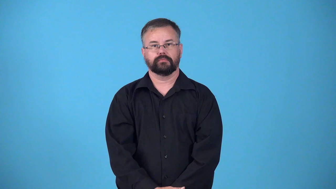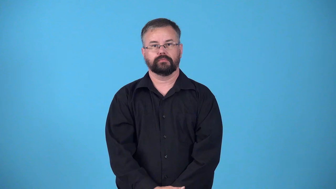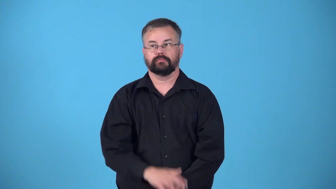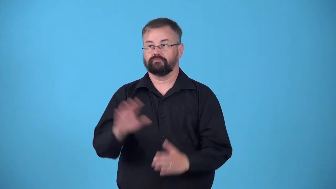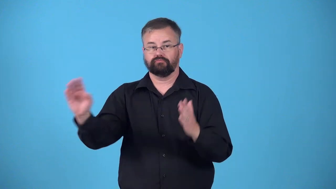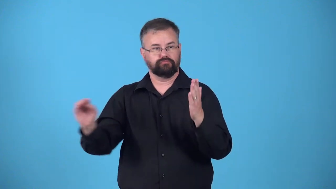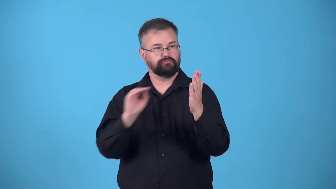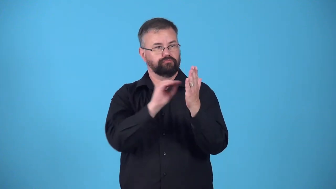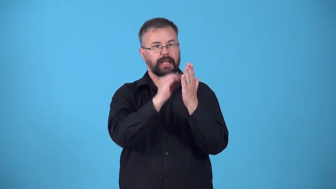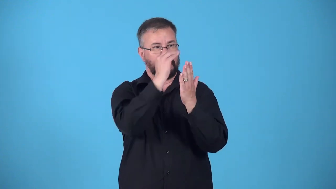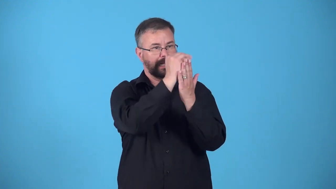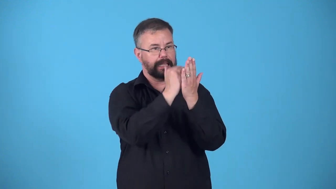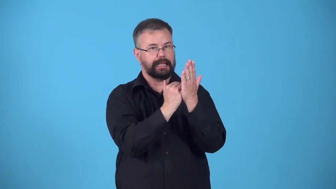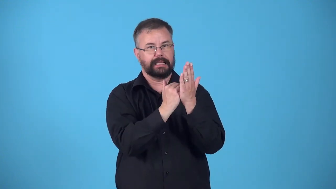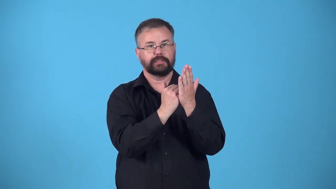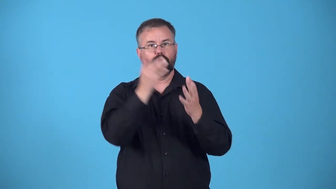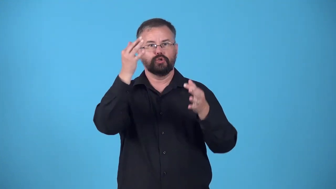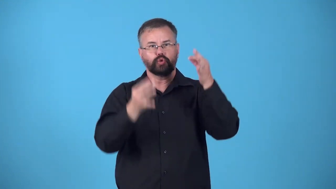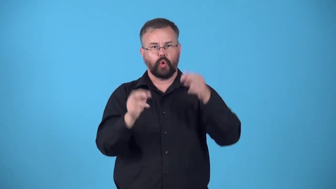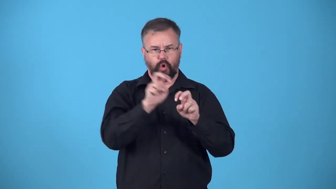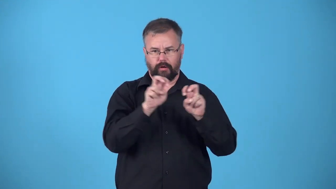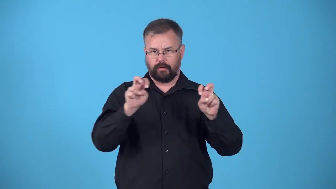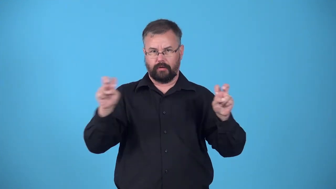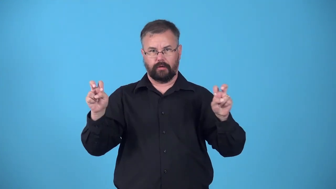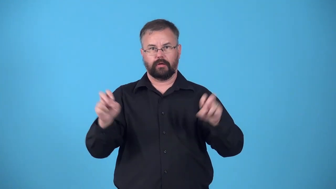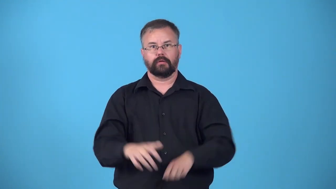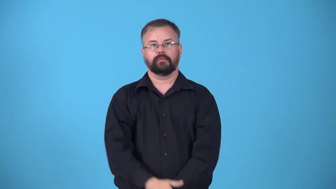empanel